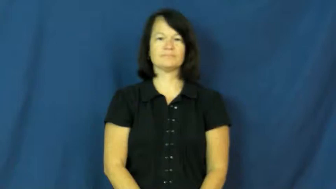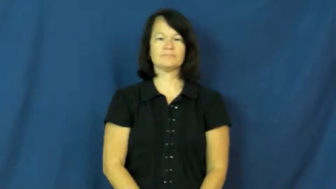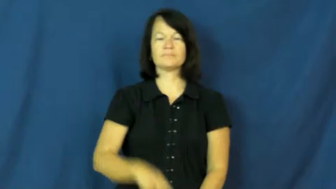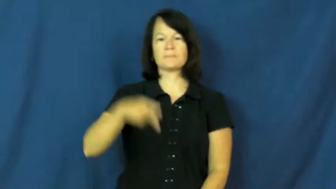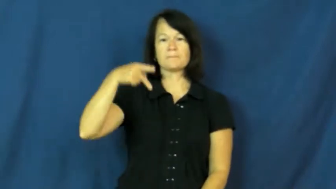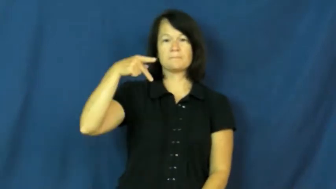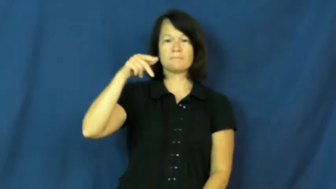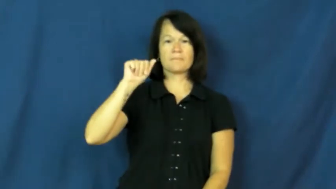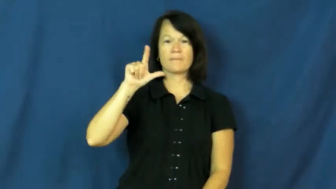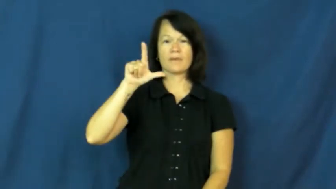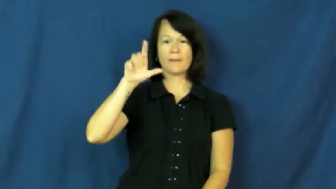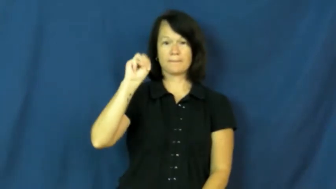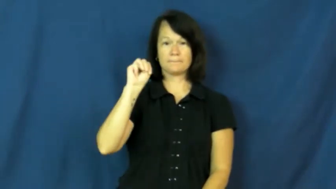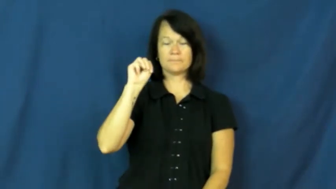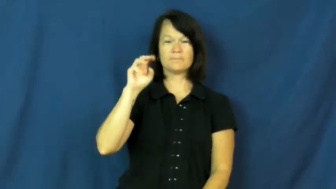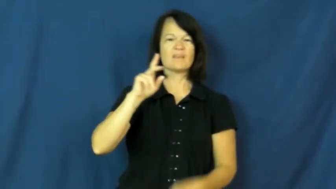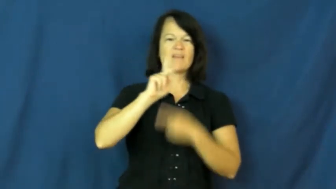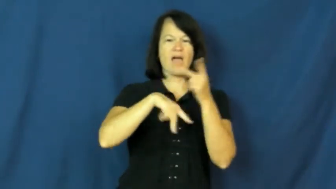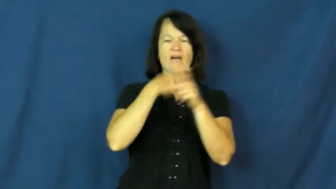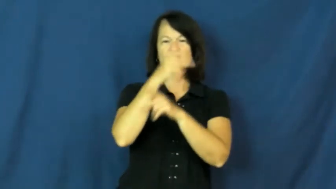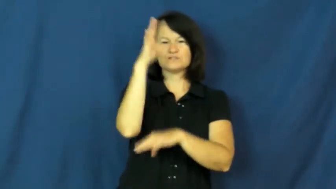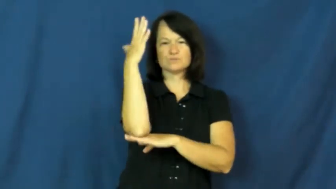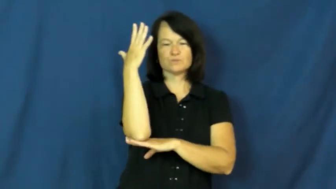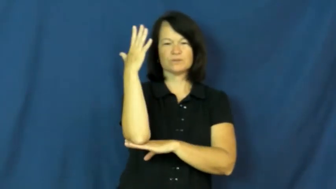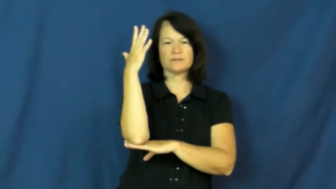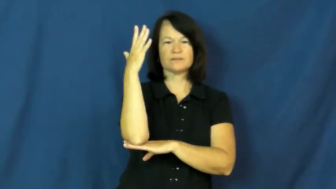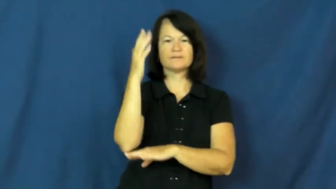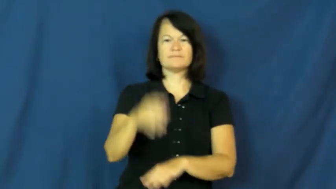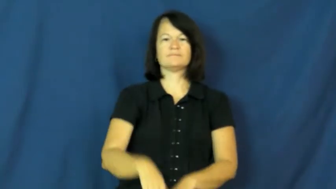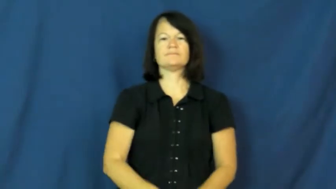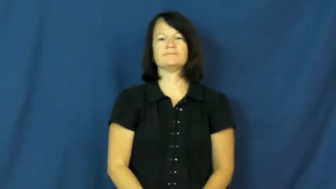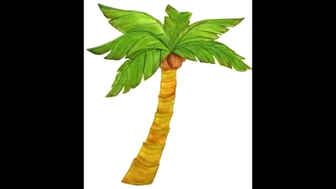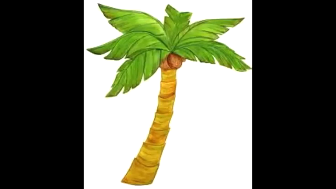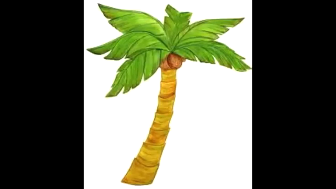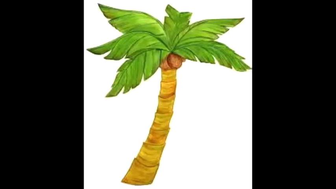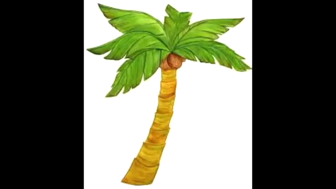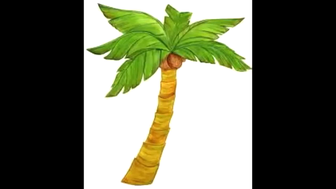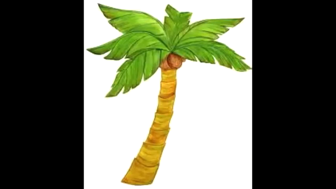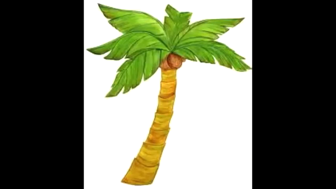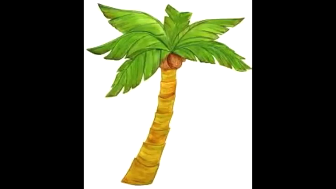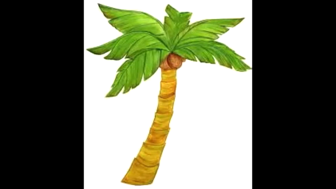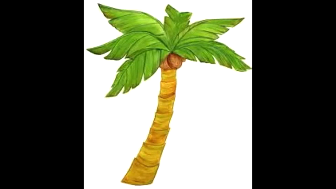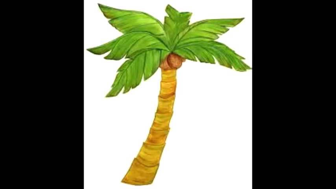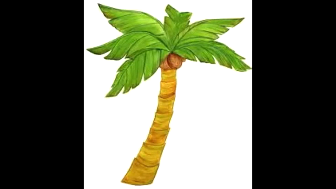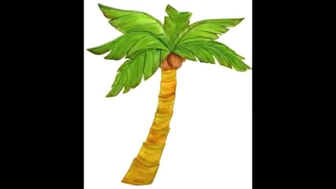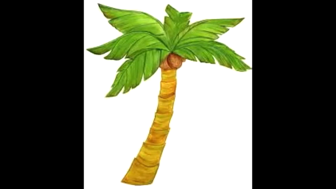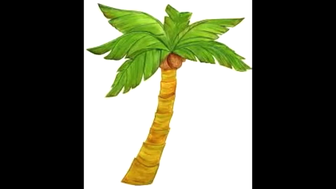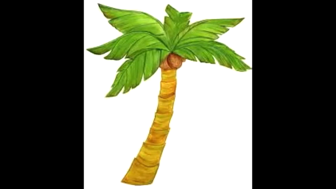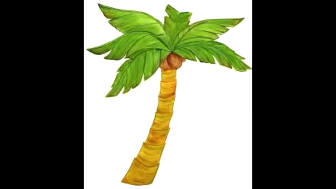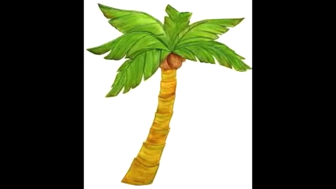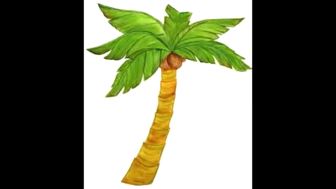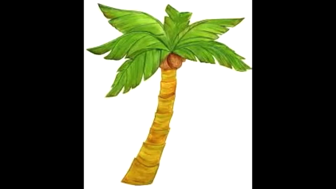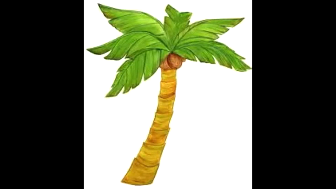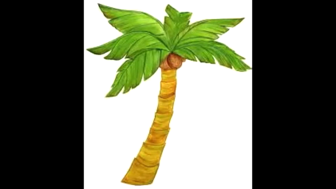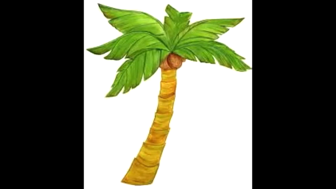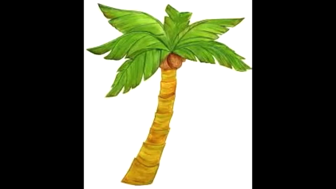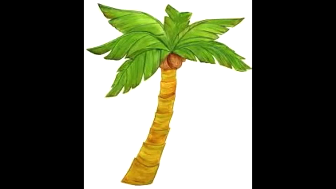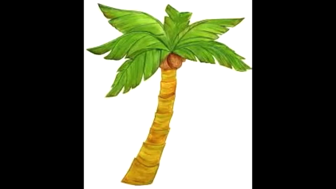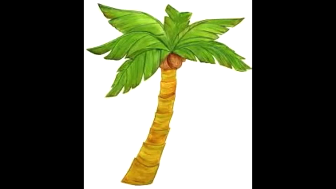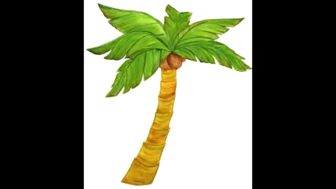palm-tree